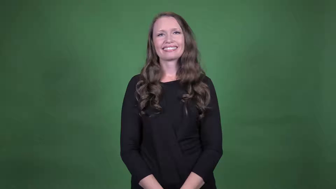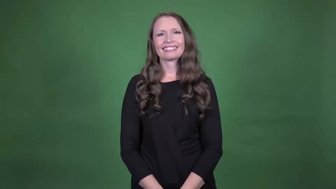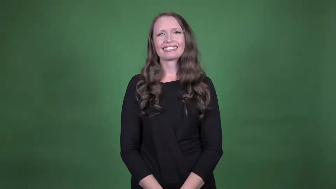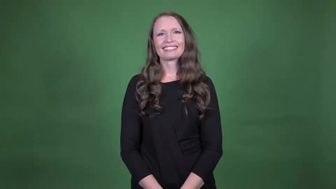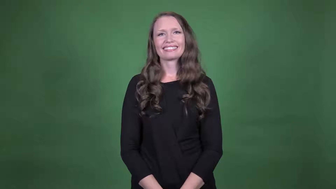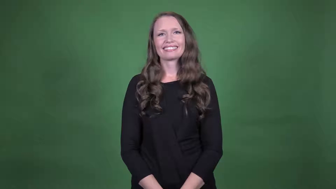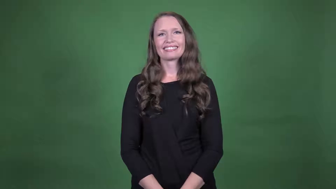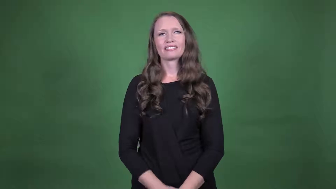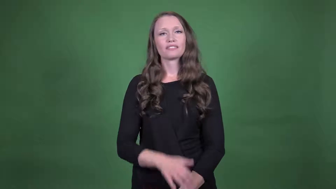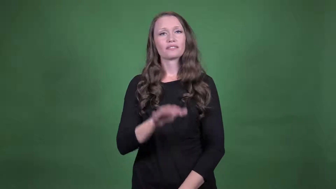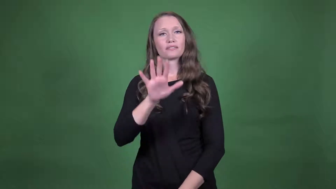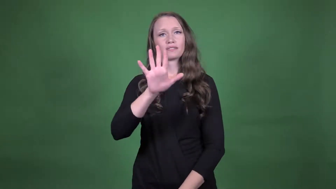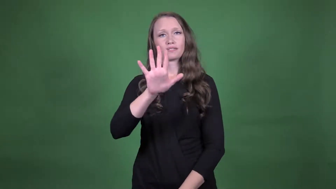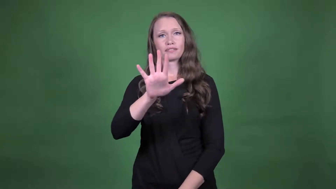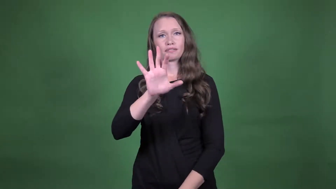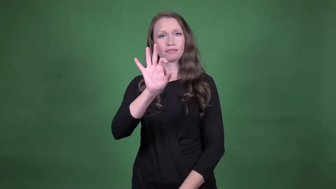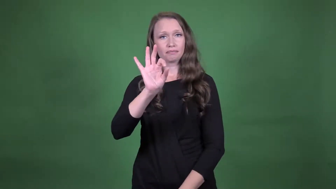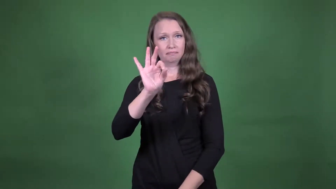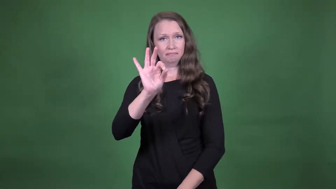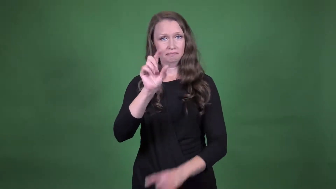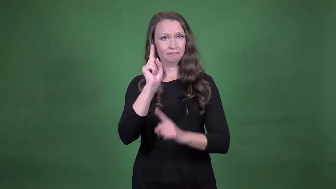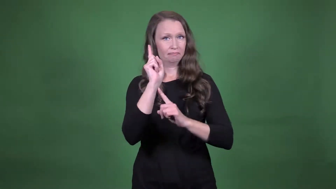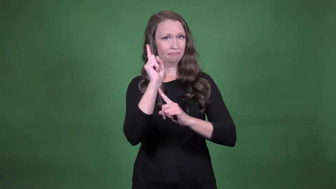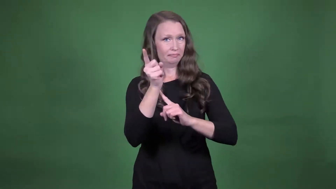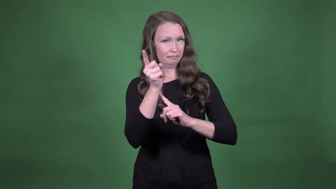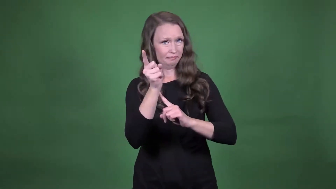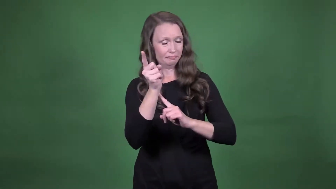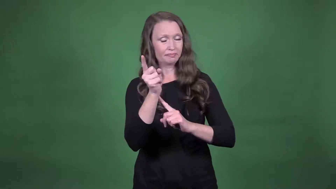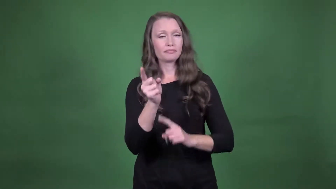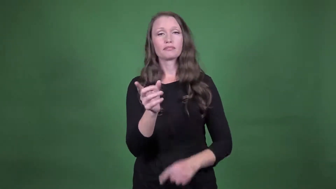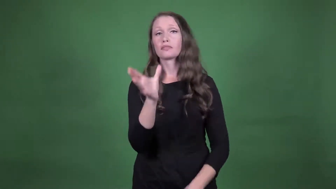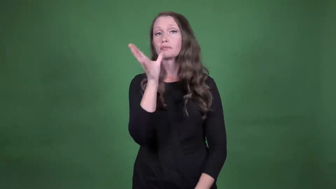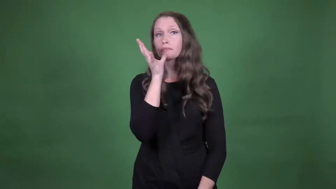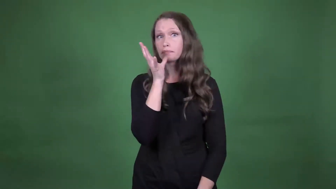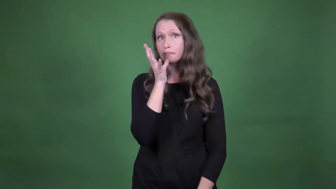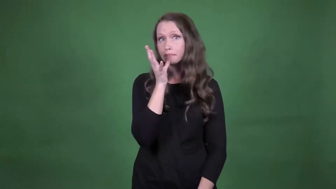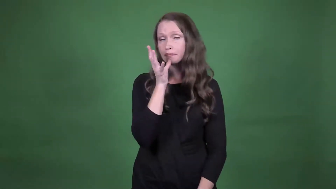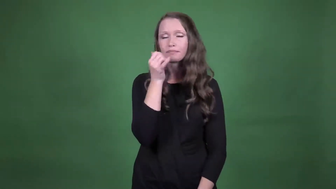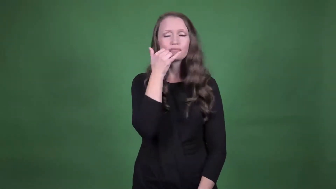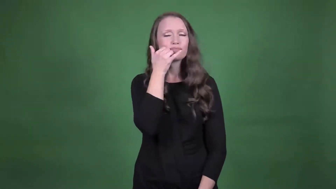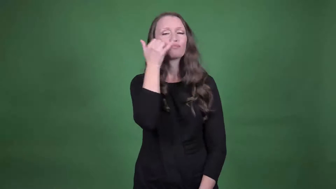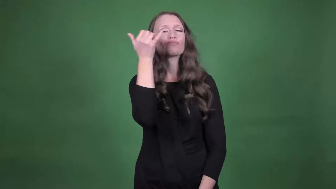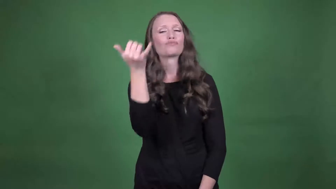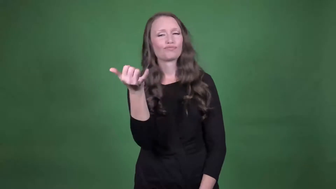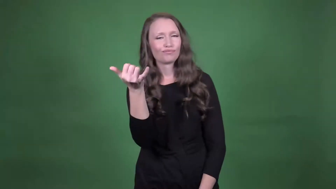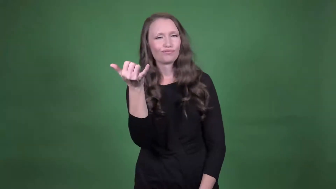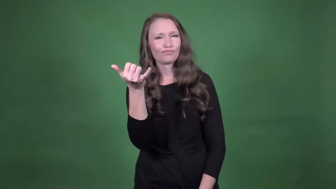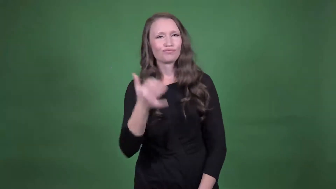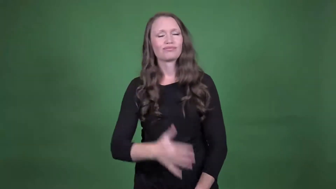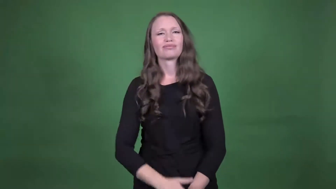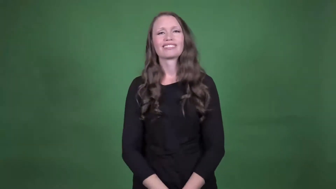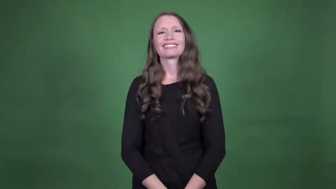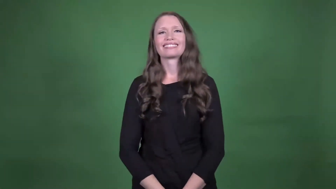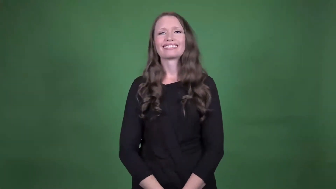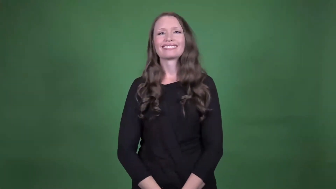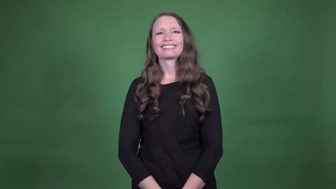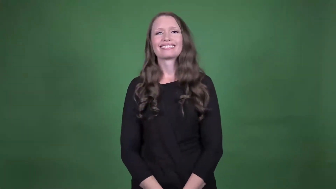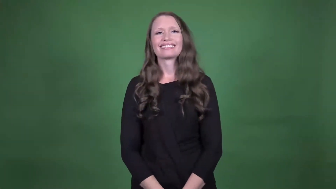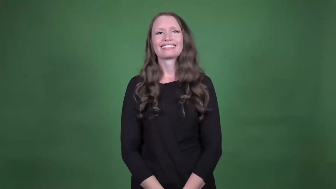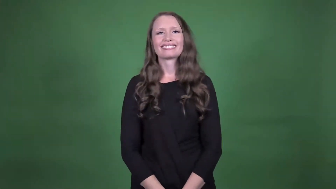How Long Does it Take